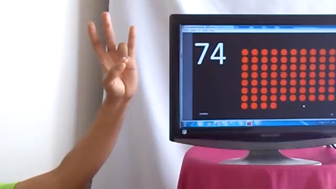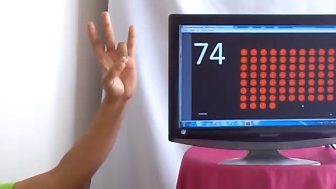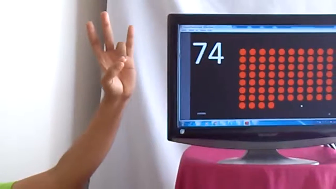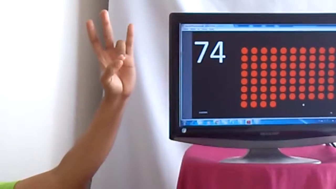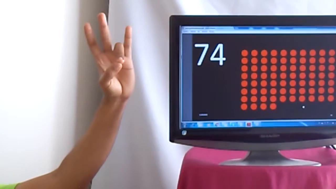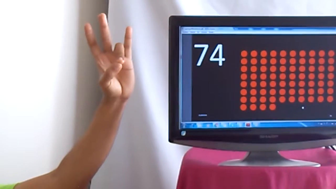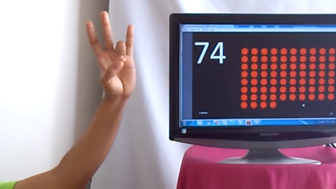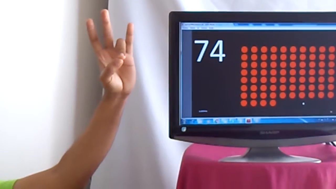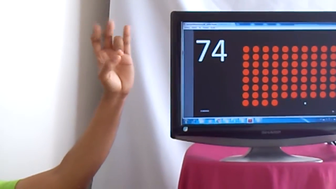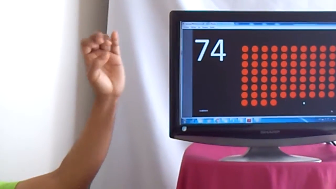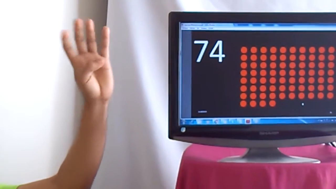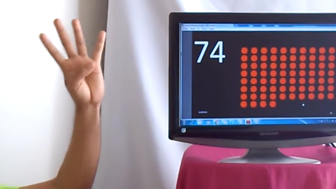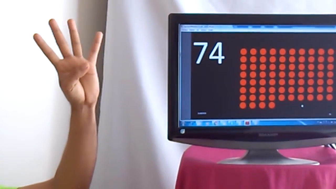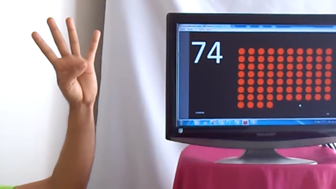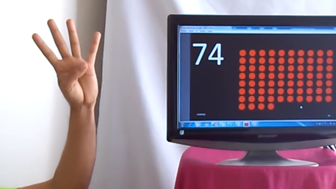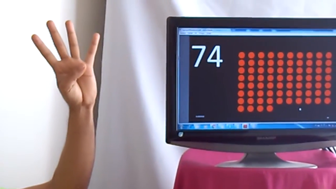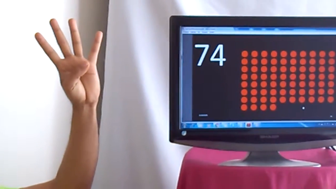number074